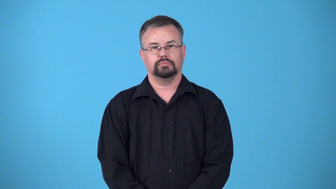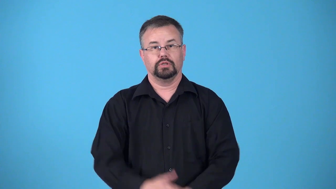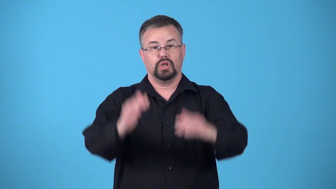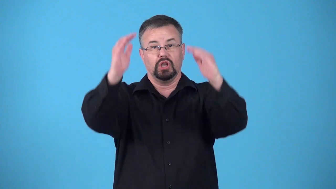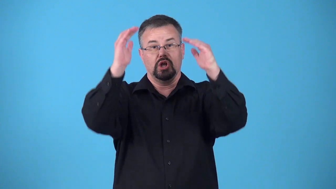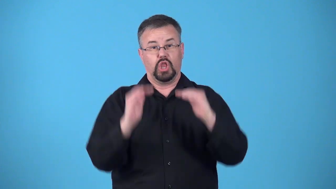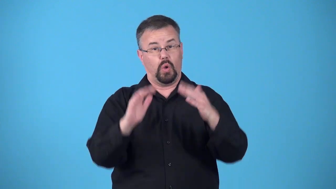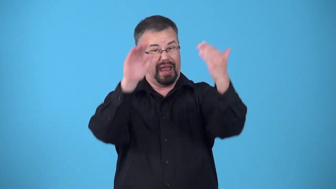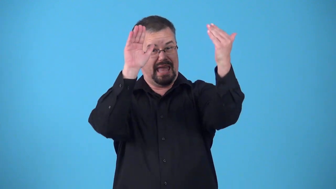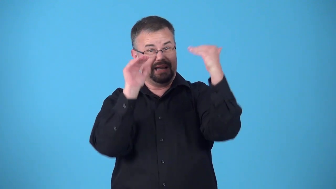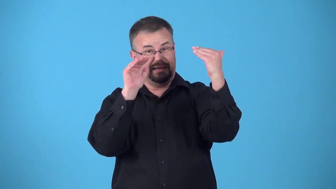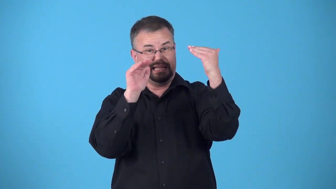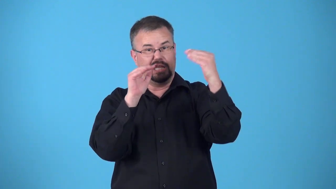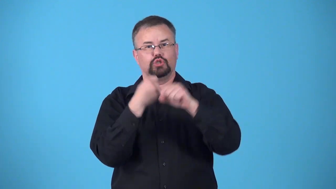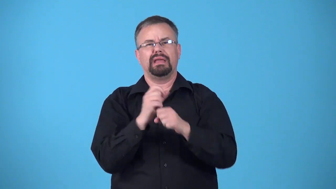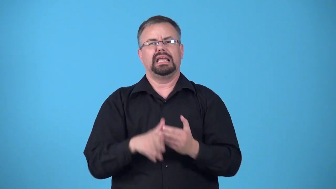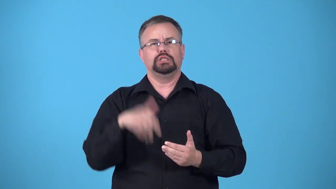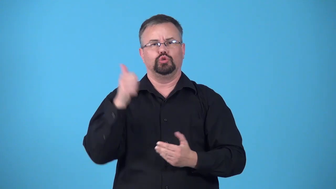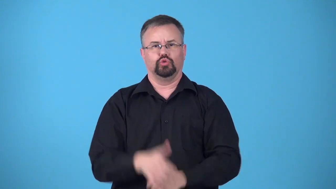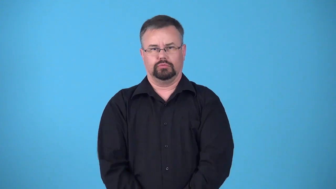lower the bar